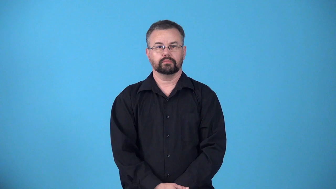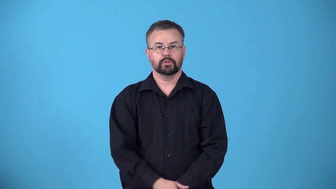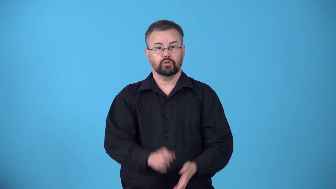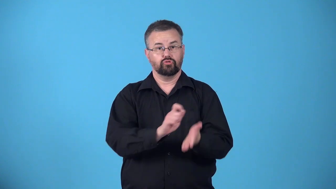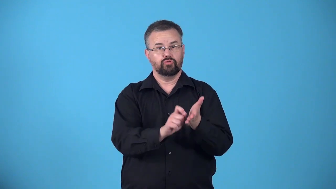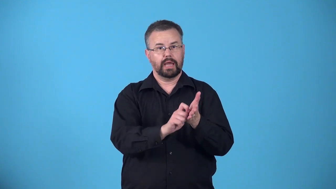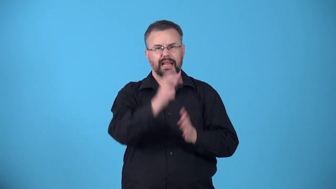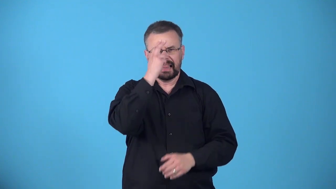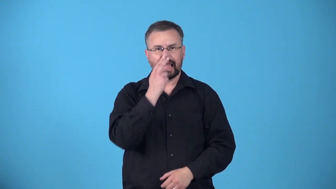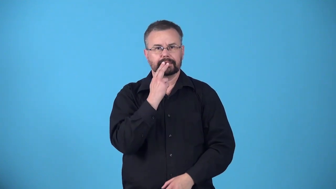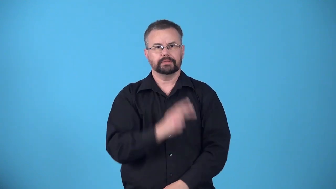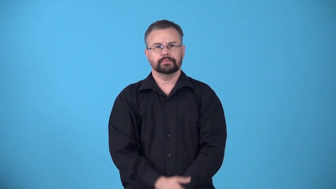romanize